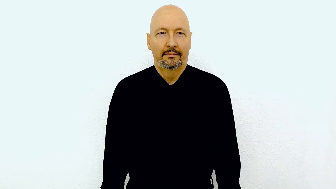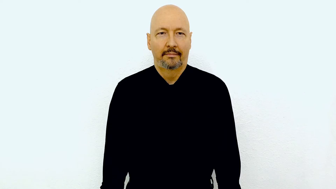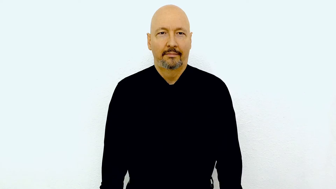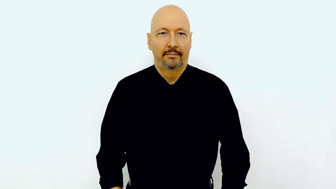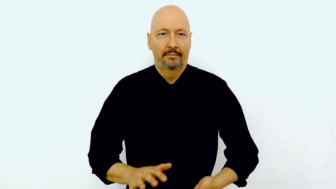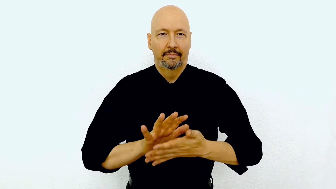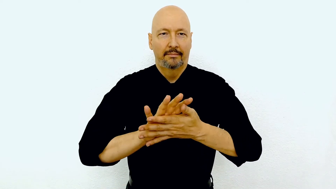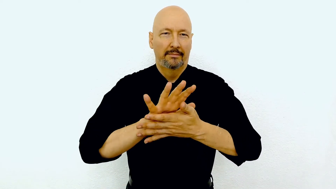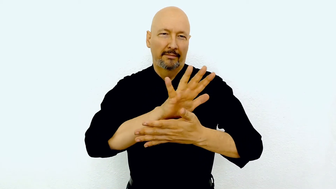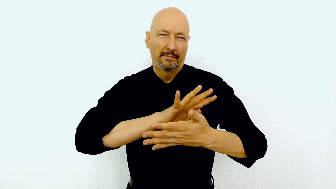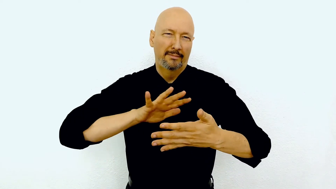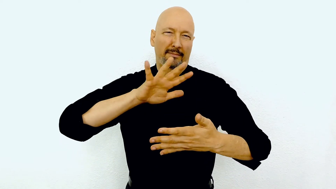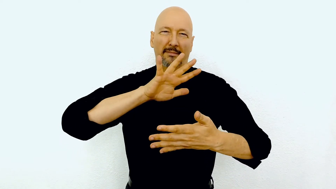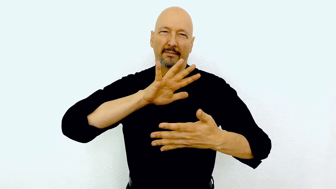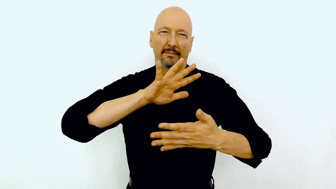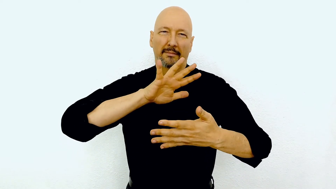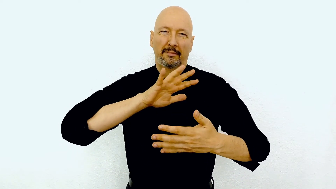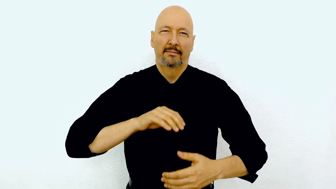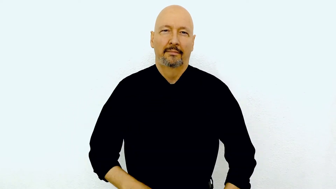ABSTRACT-[version]